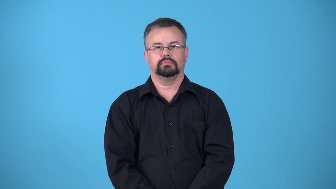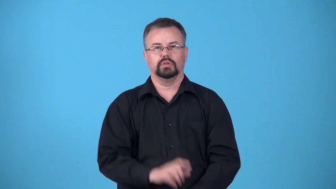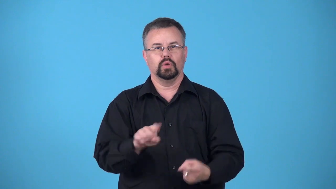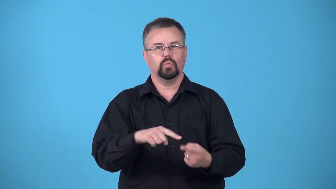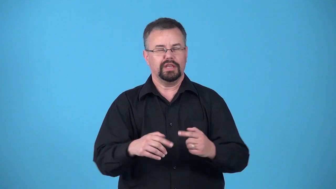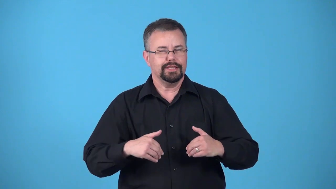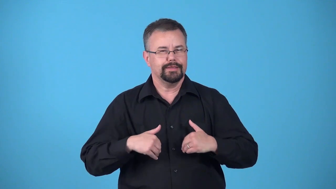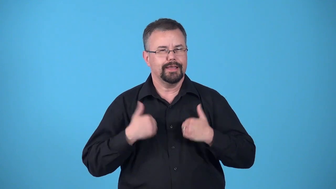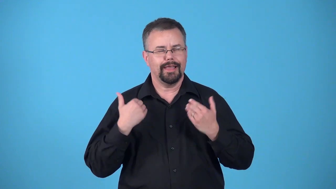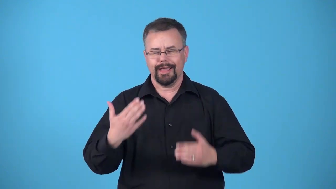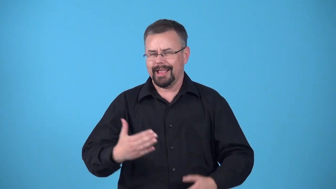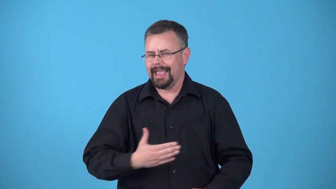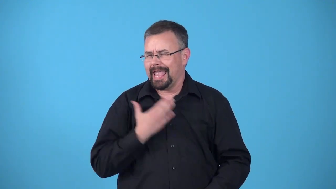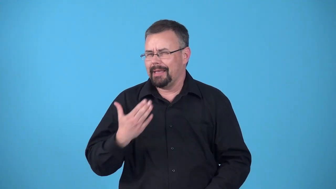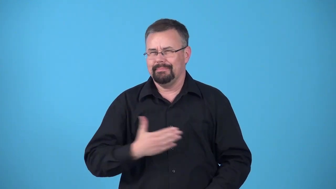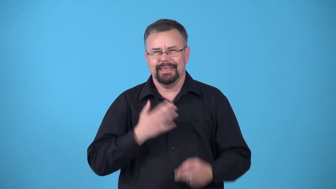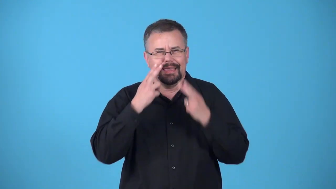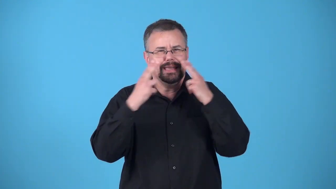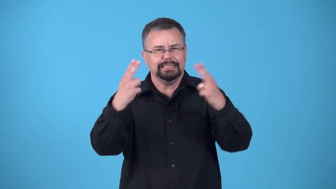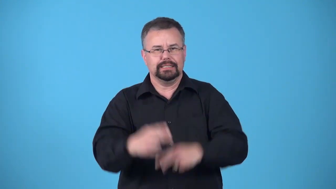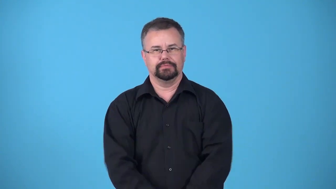salad days